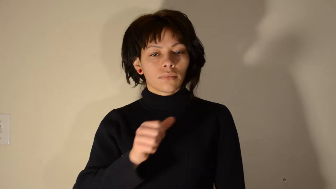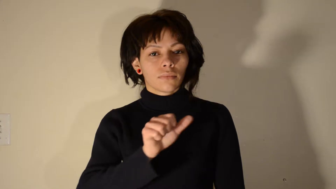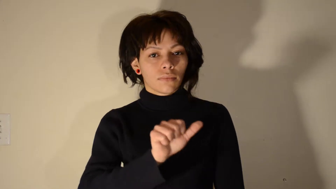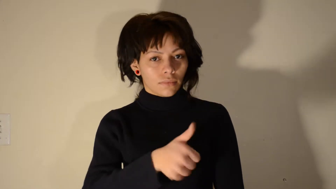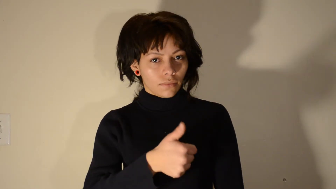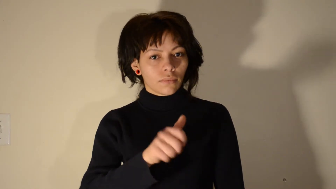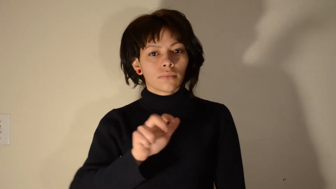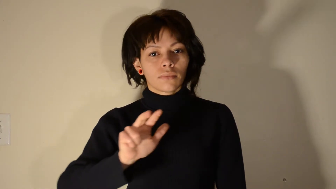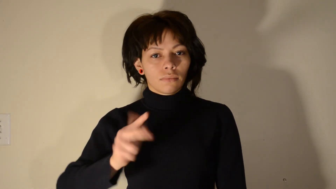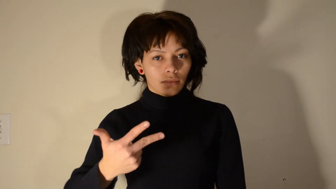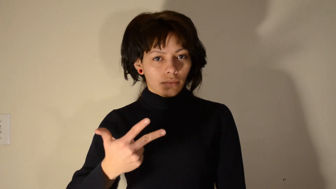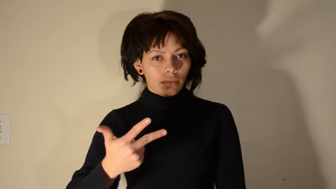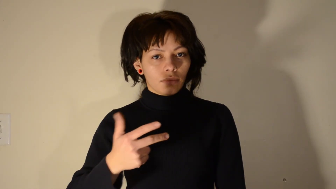number68